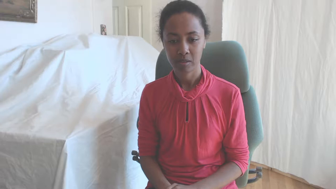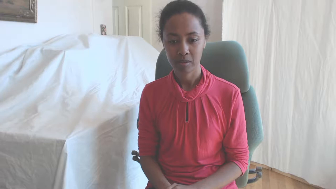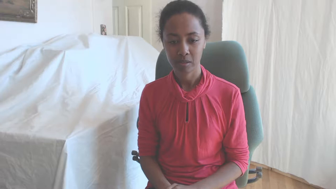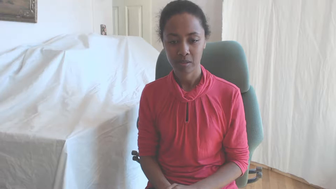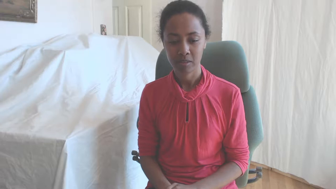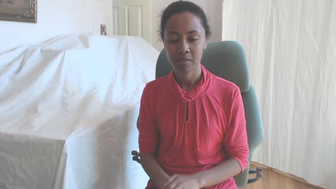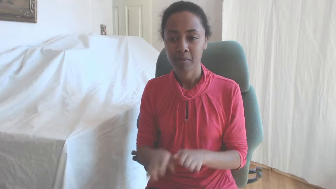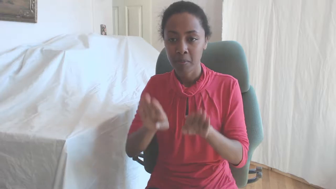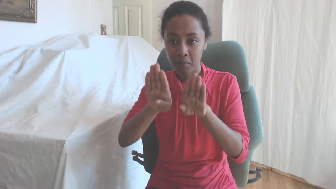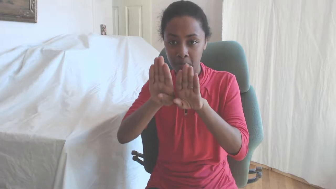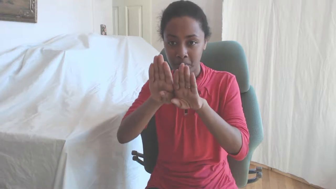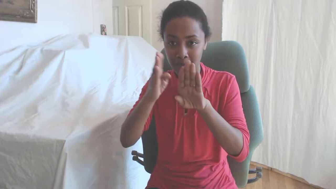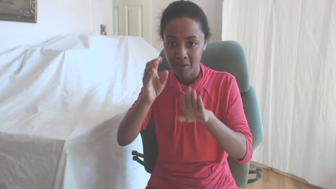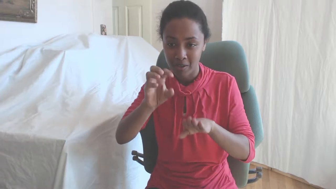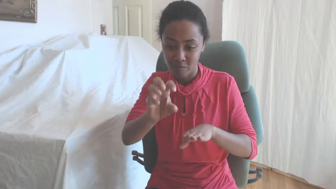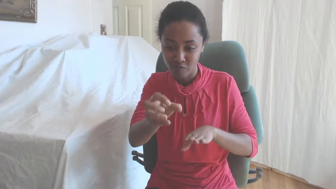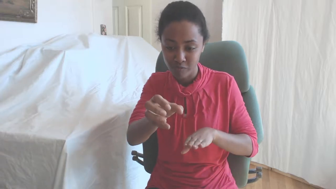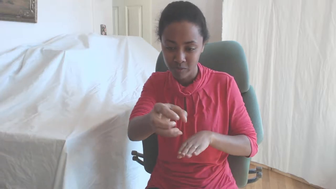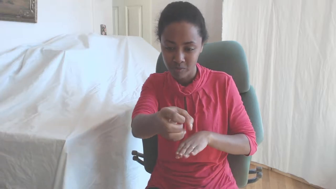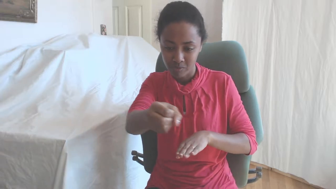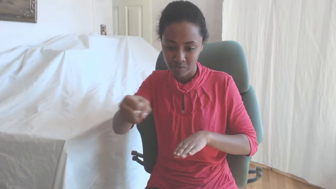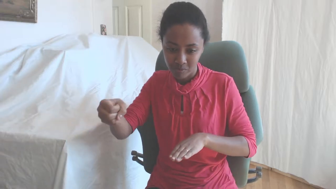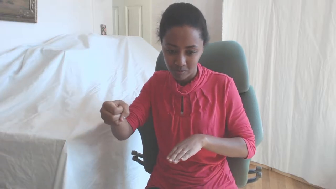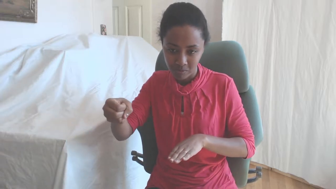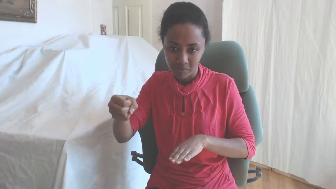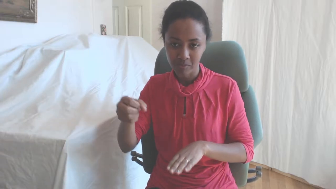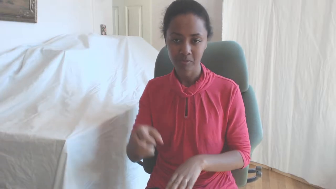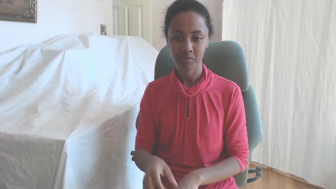doorknob